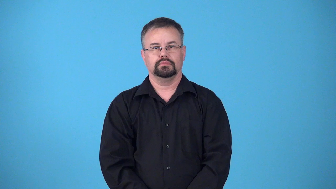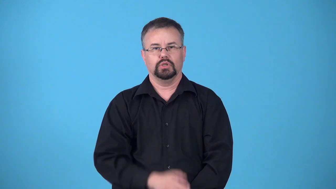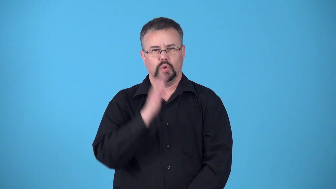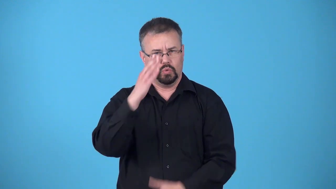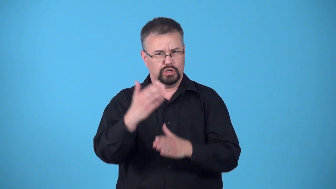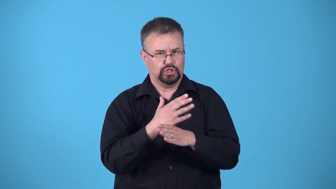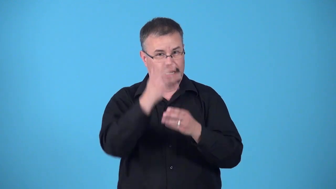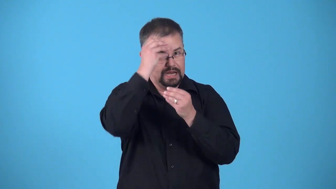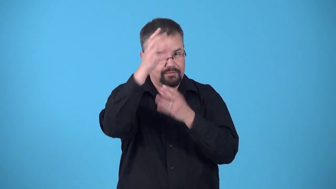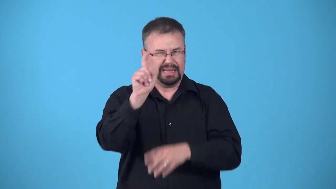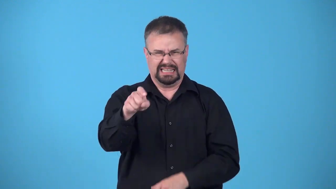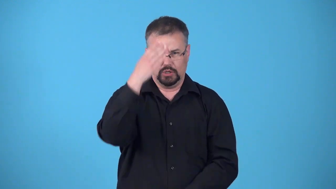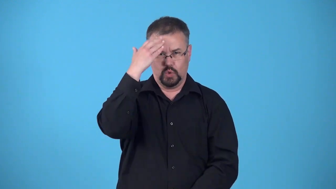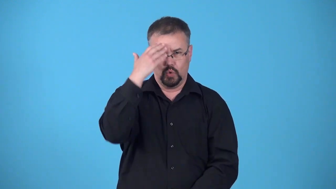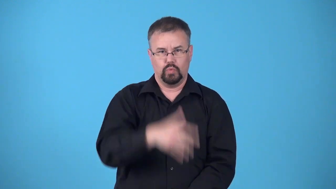put you in the picture